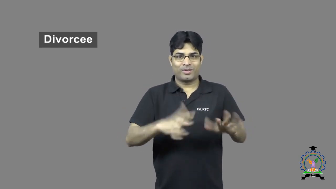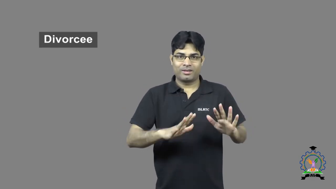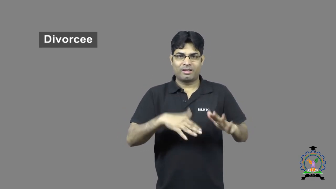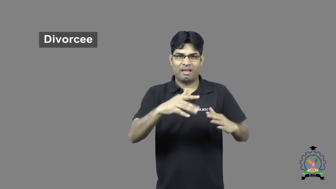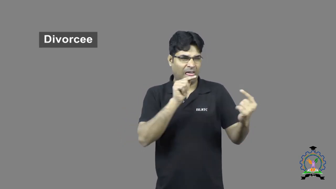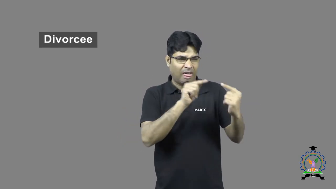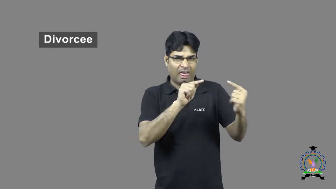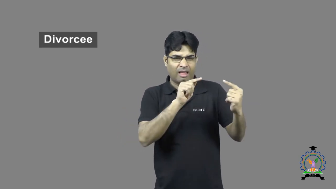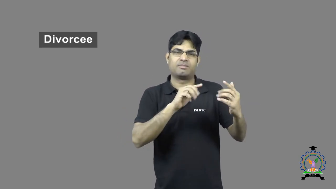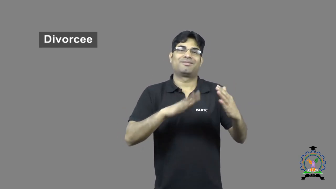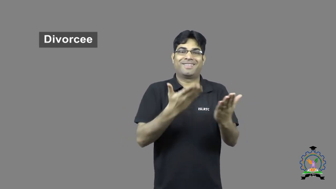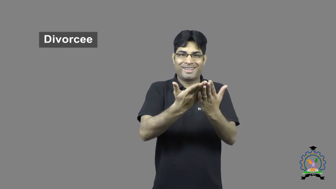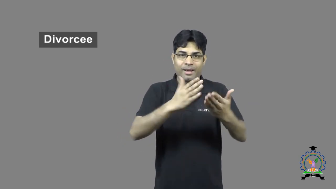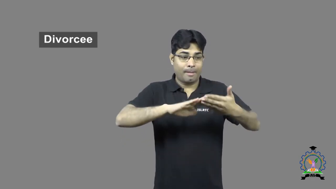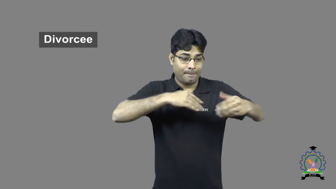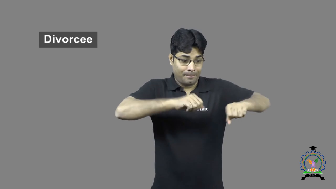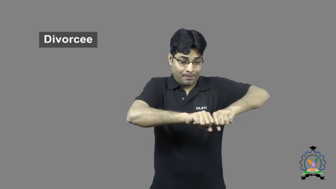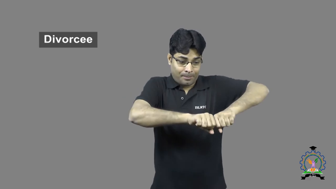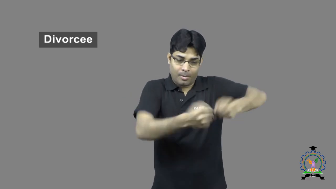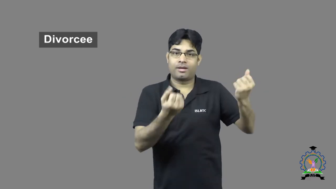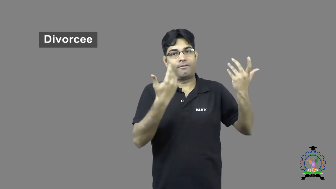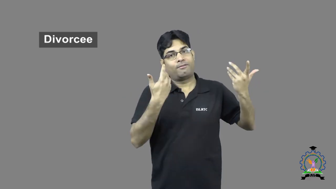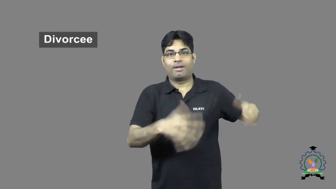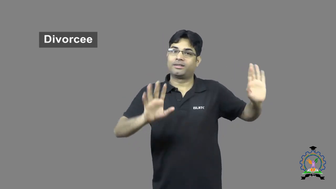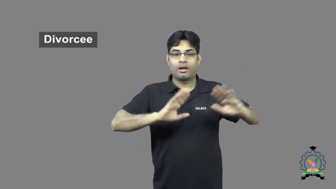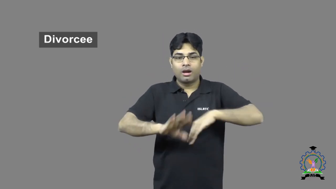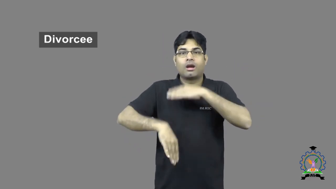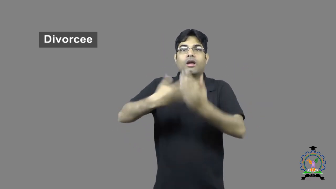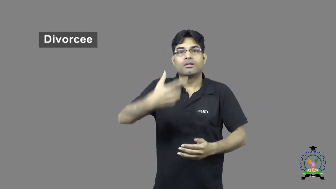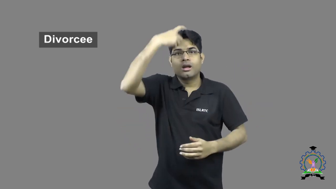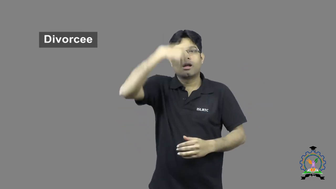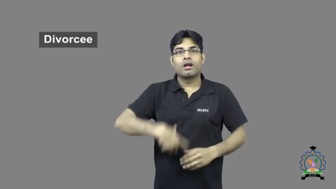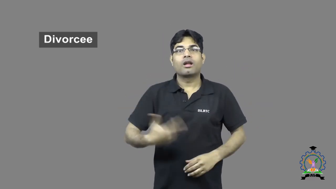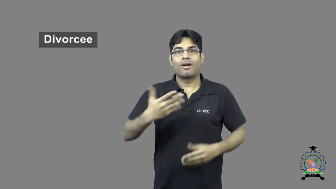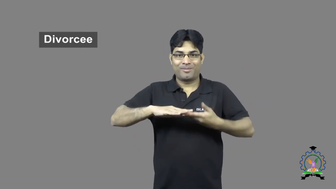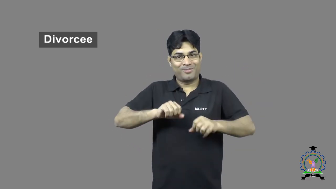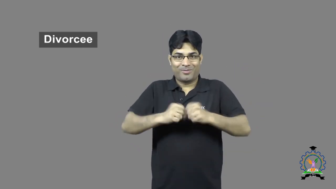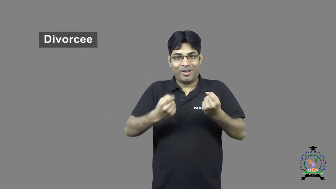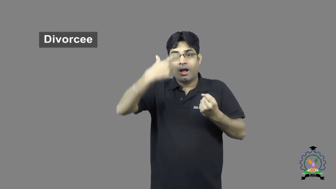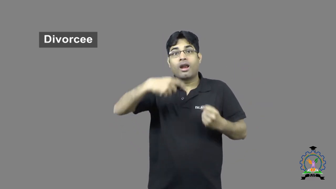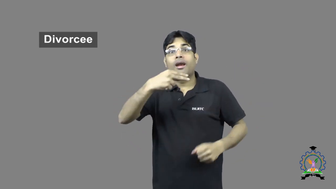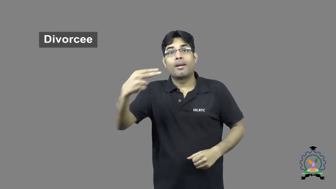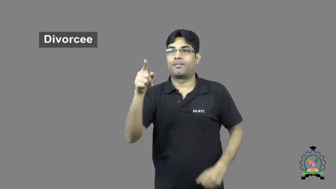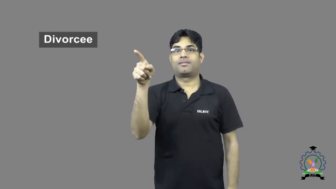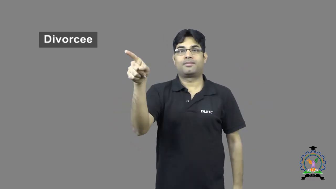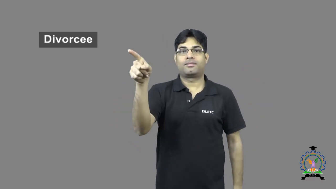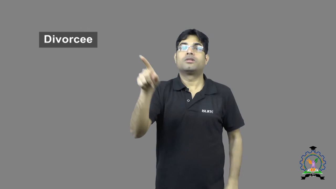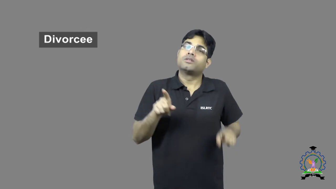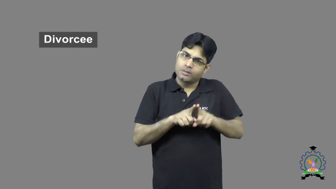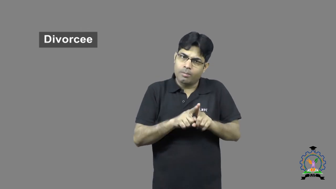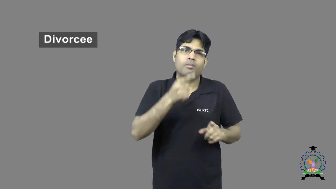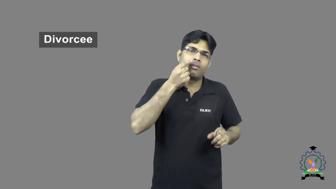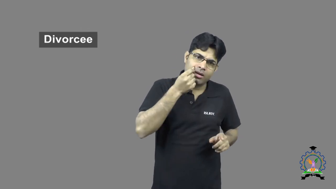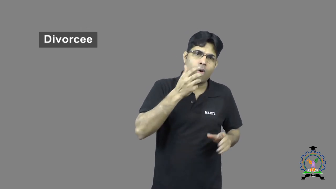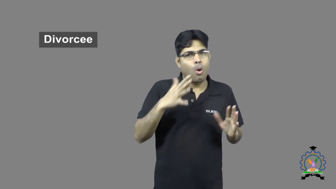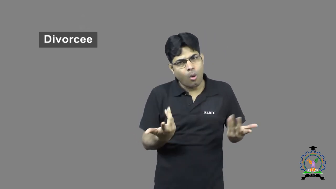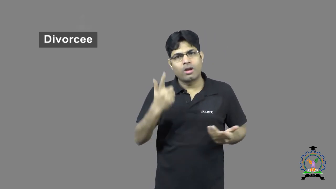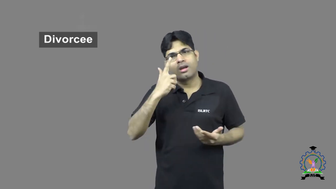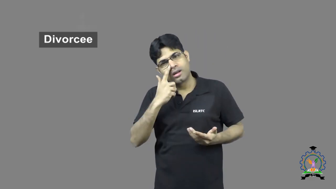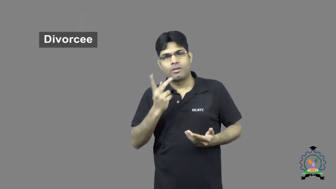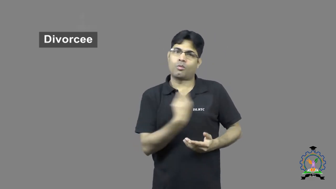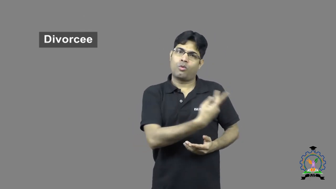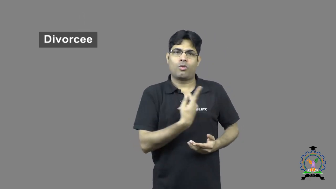Divorcee